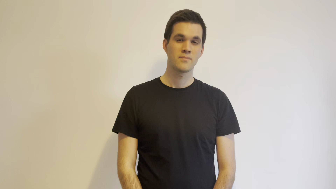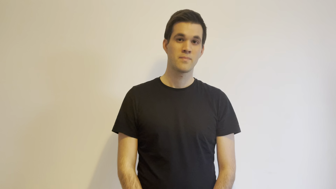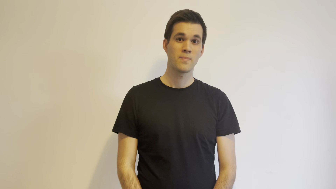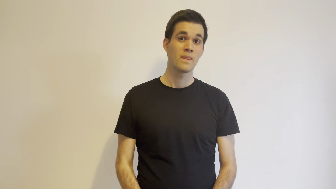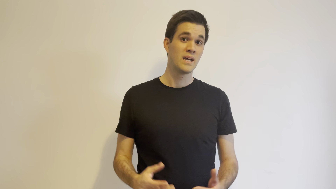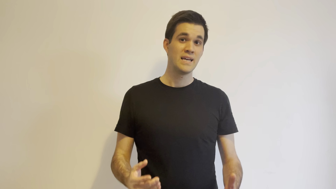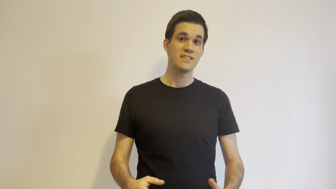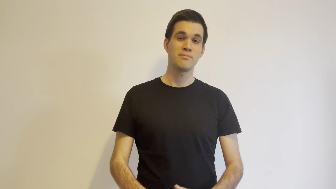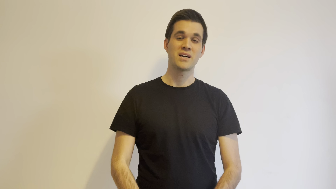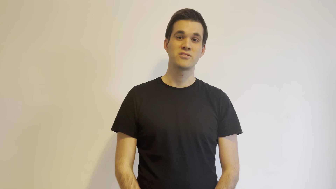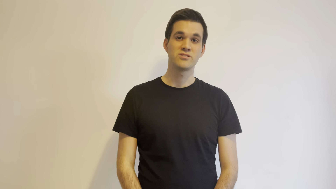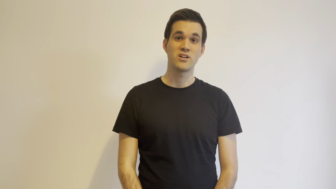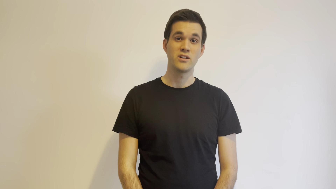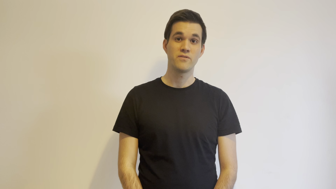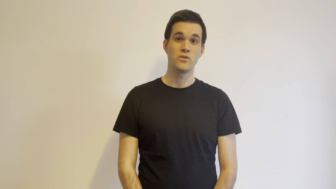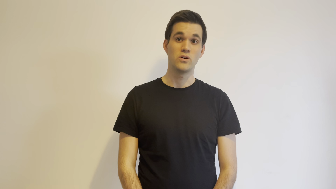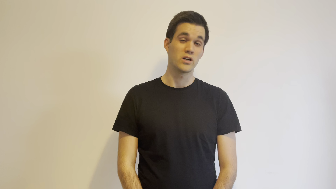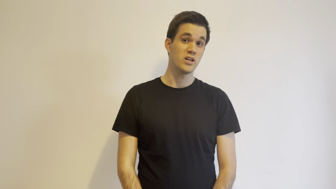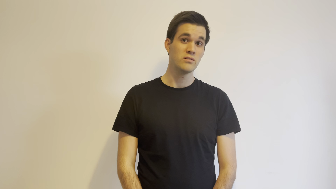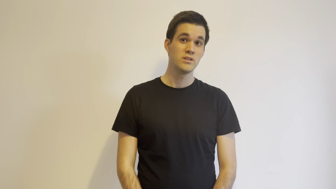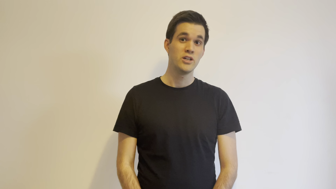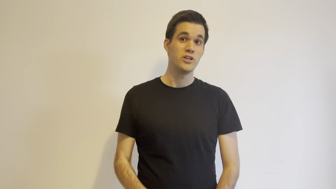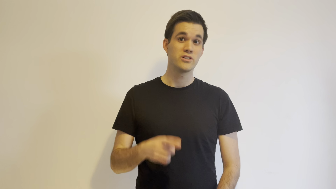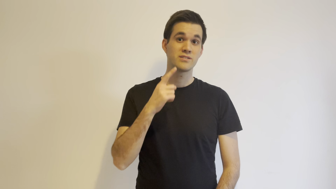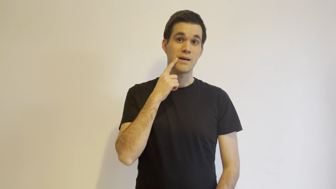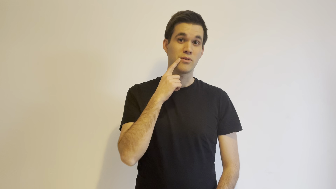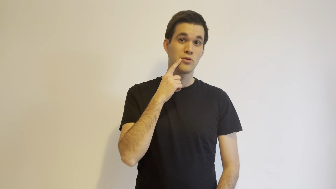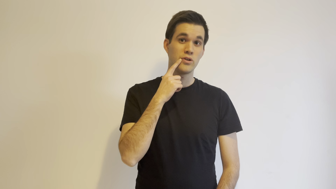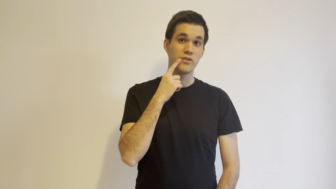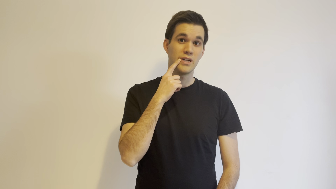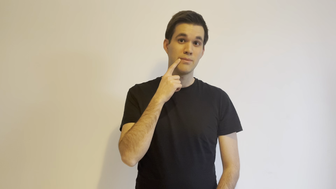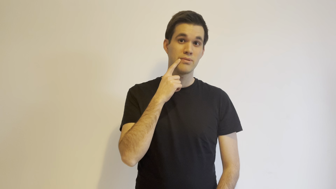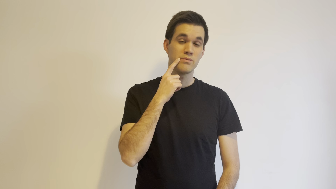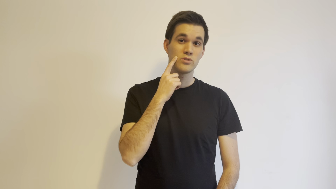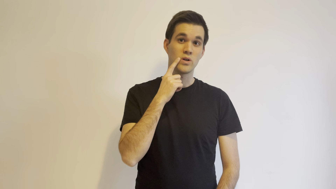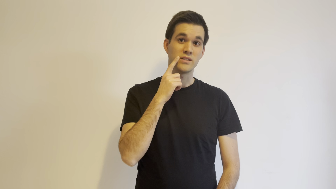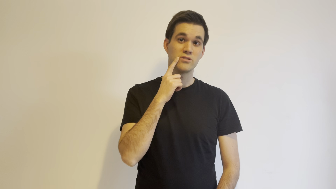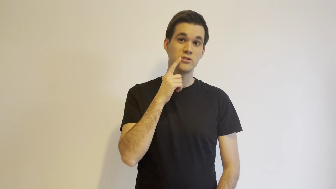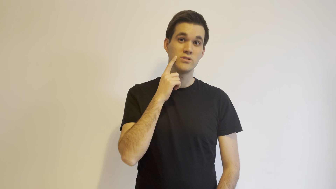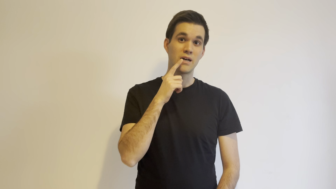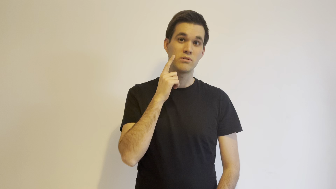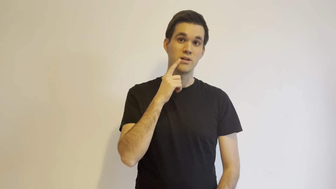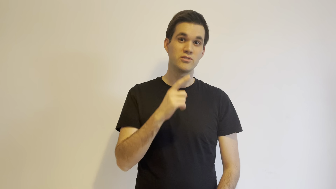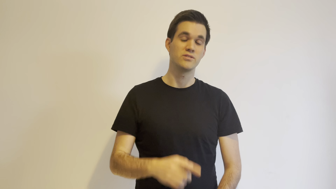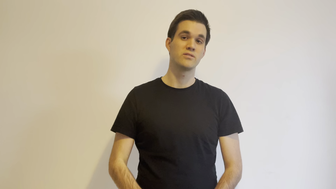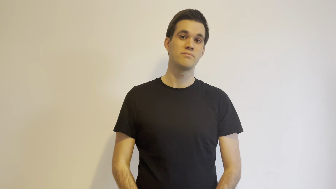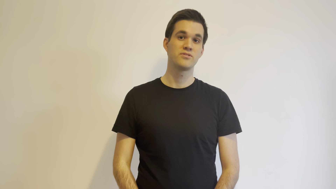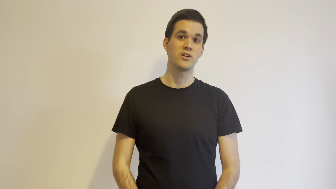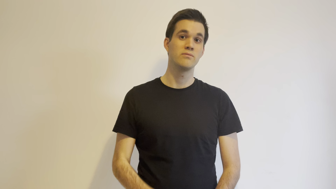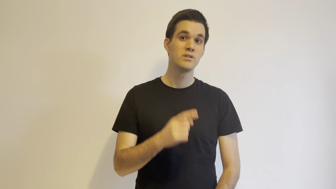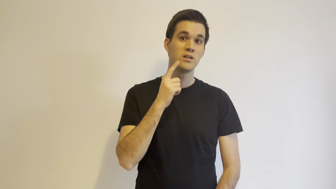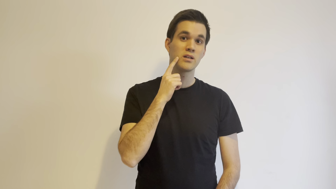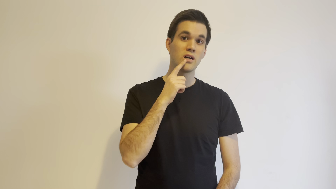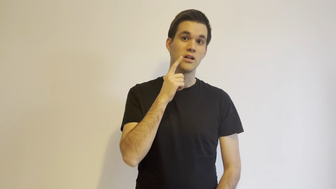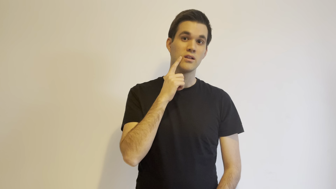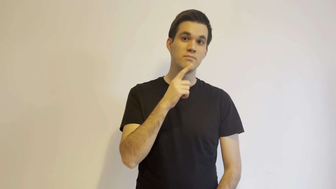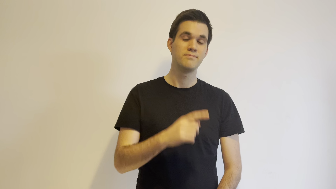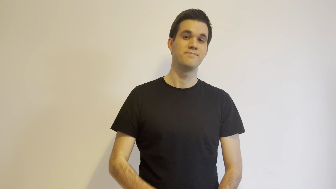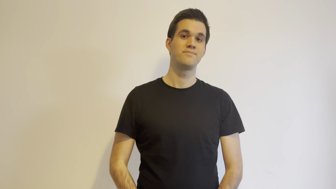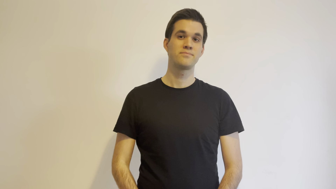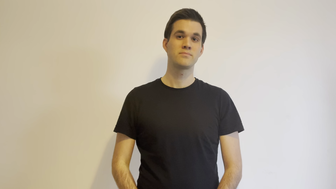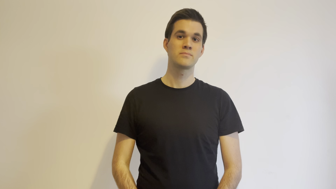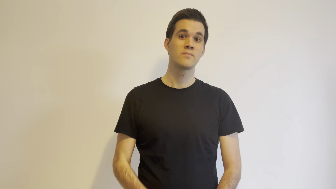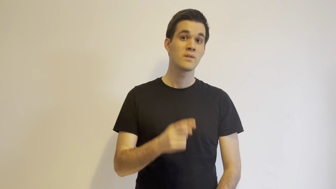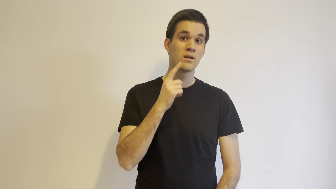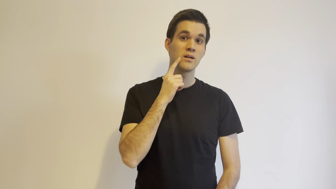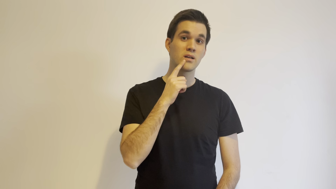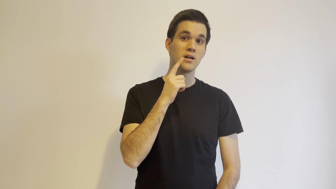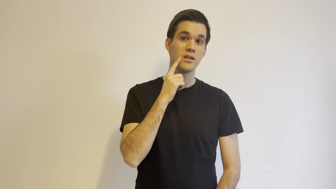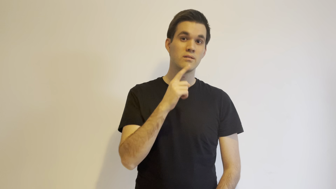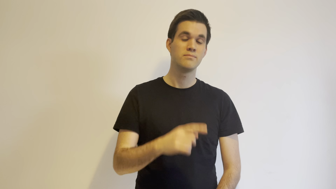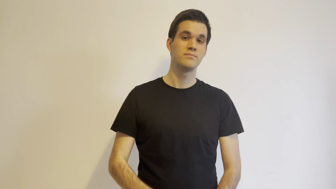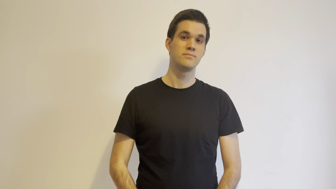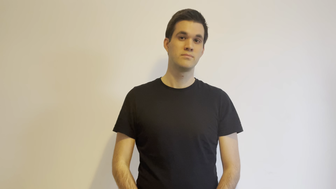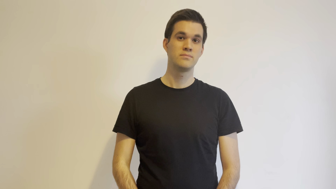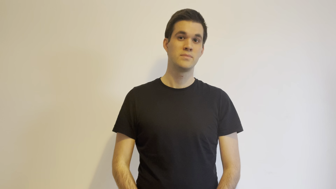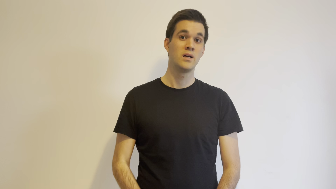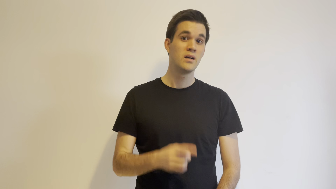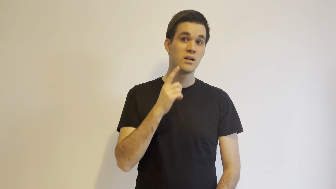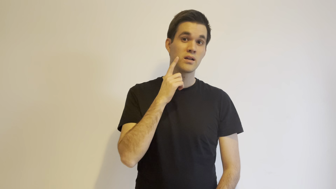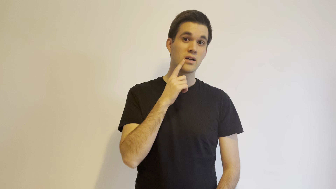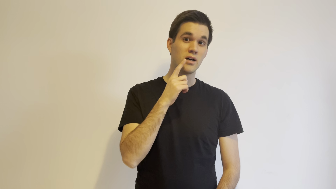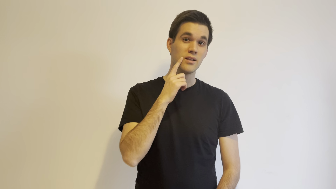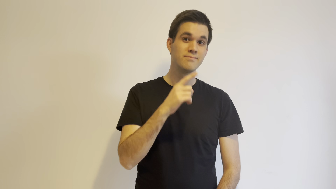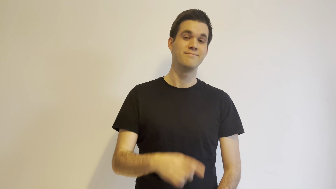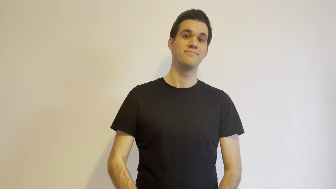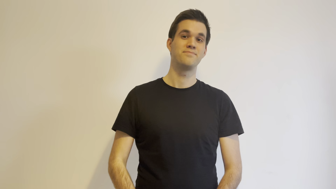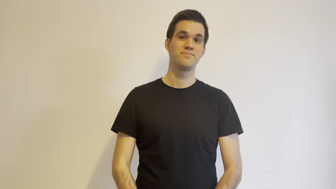GIRL